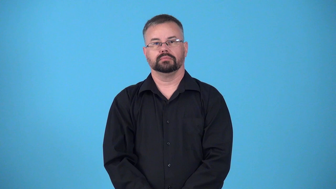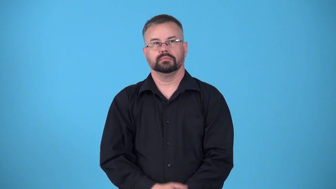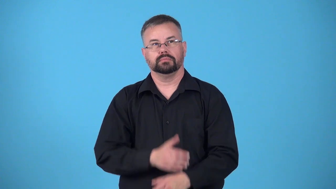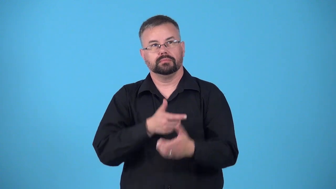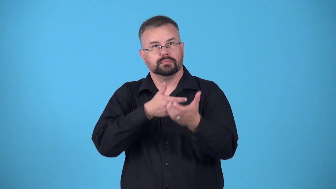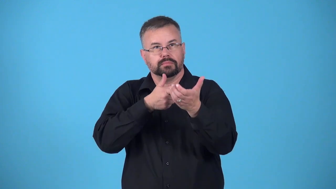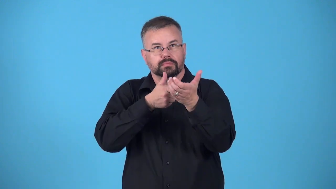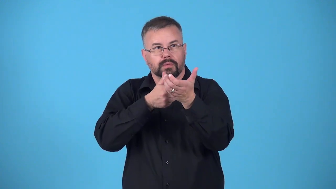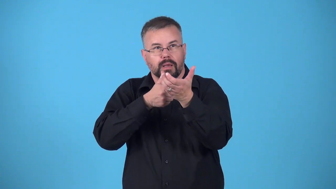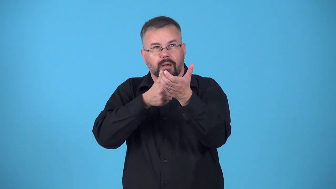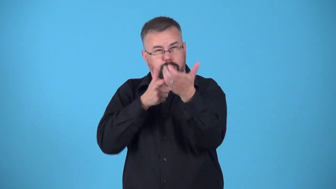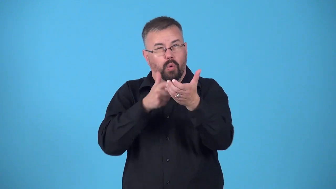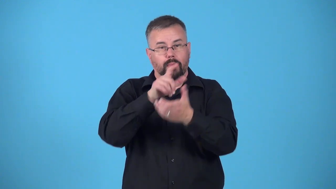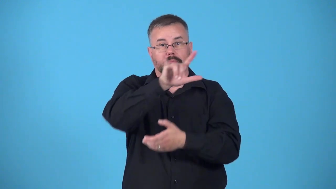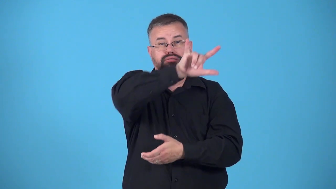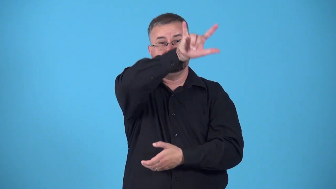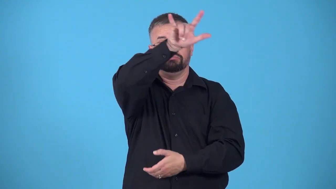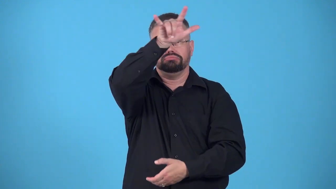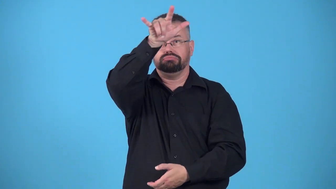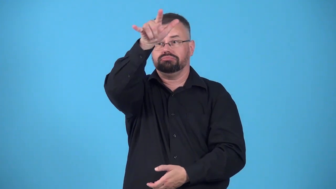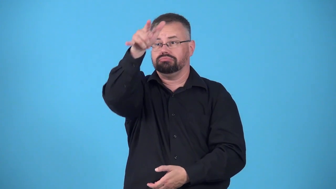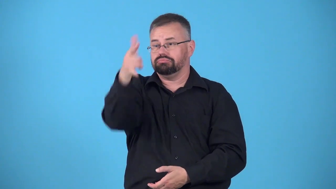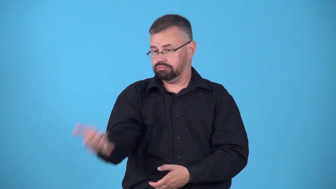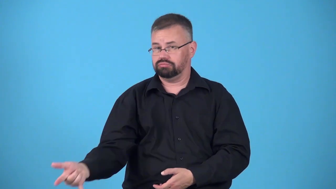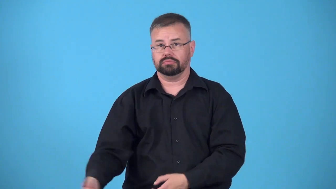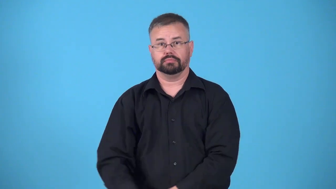shoot down a plane